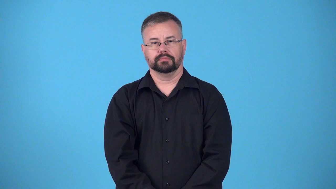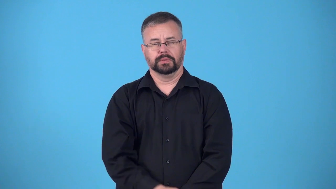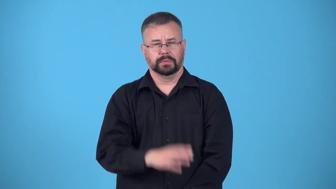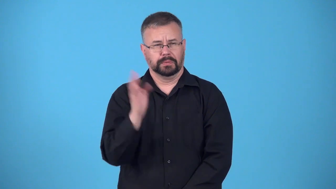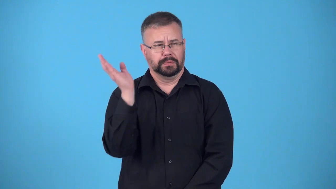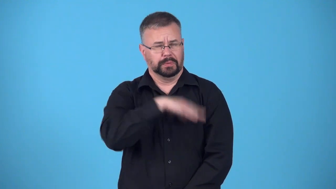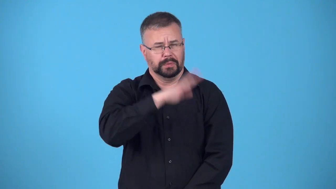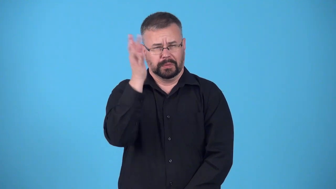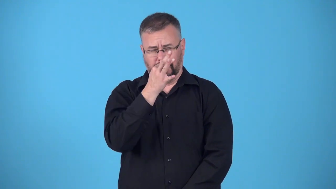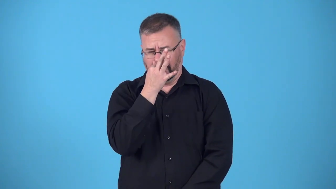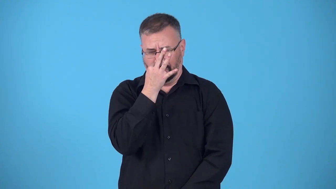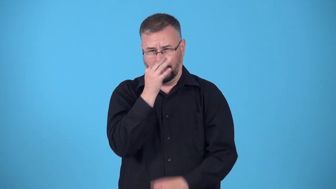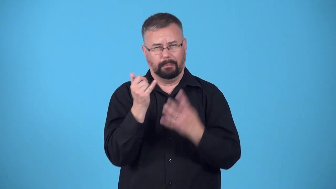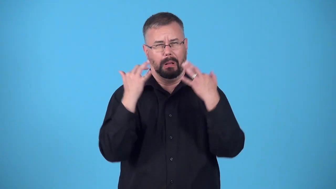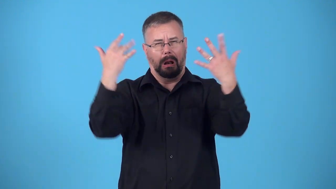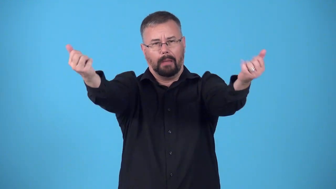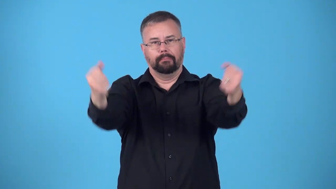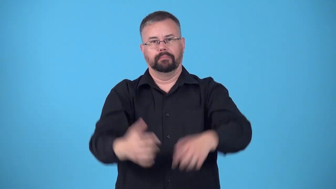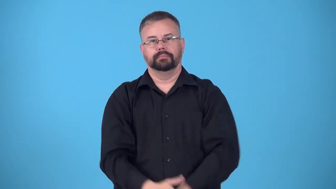stink out